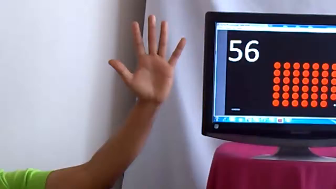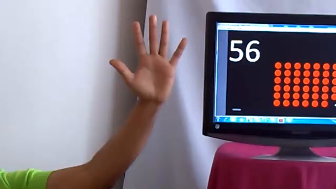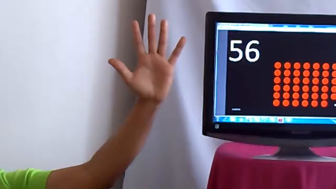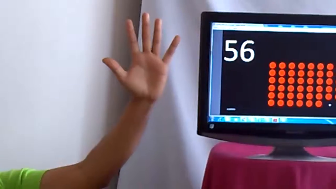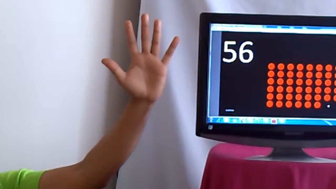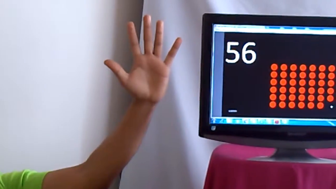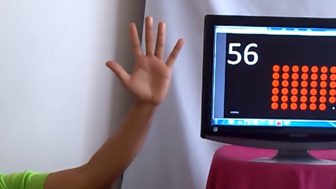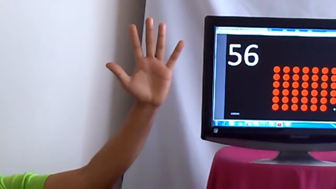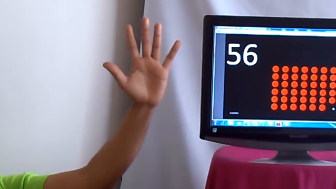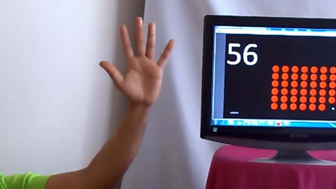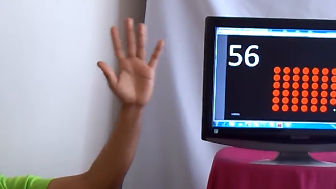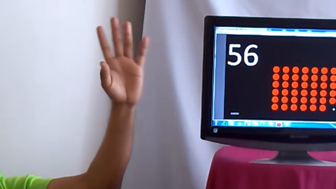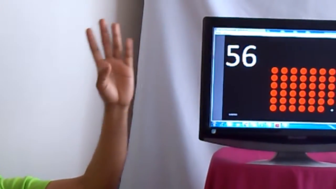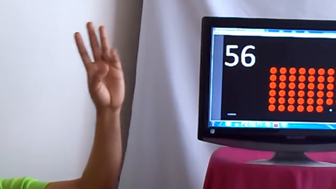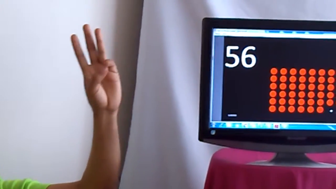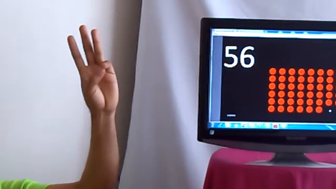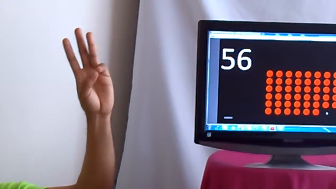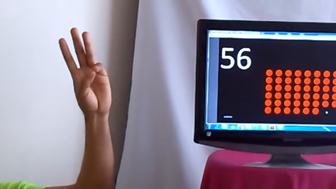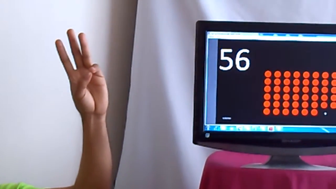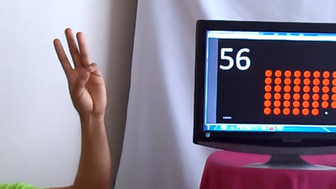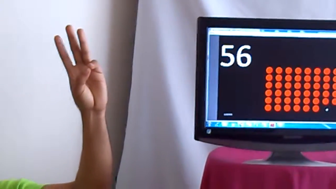number056